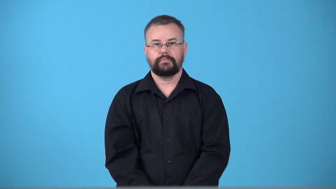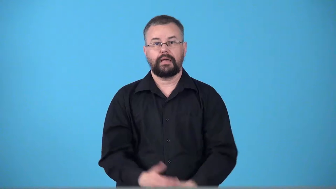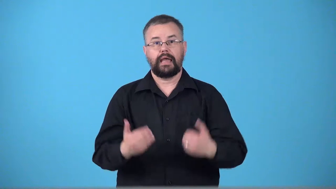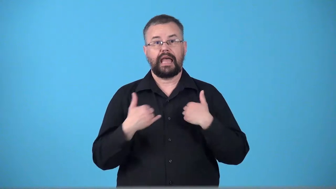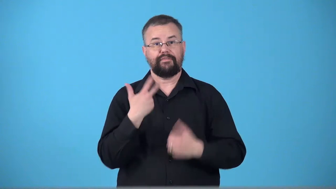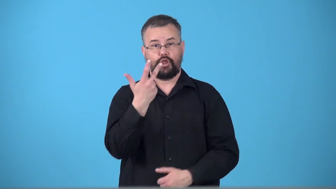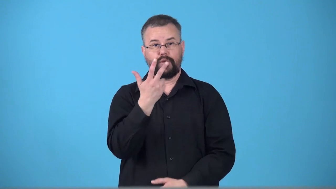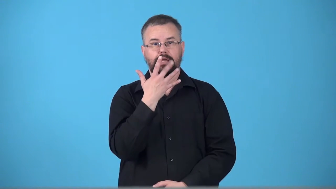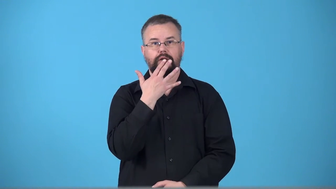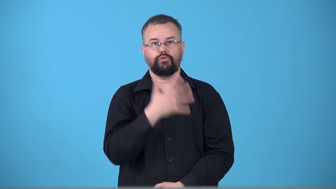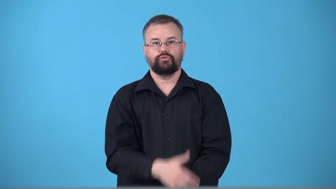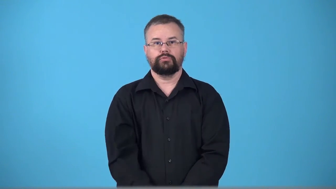tricolor